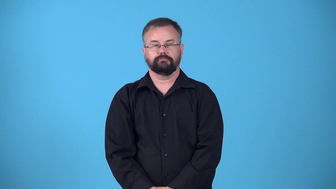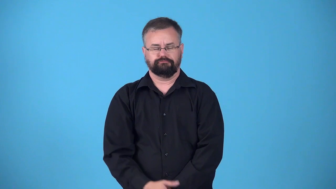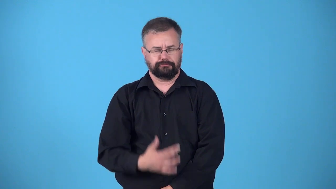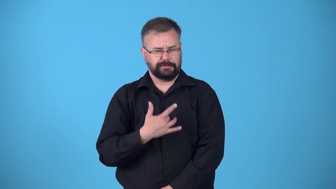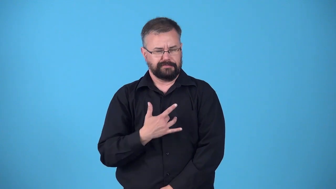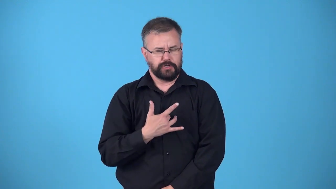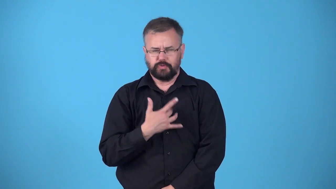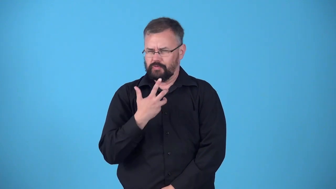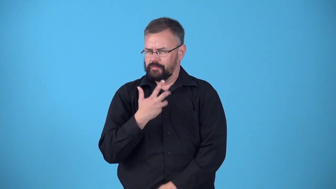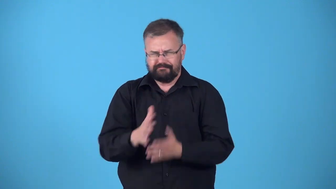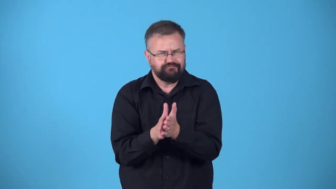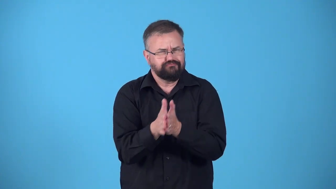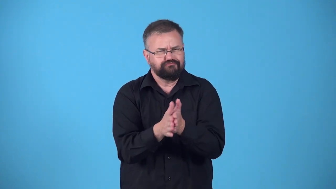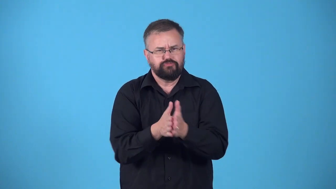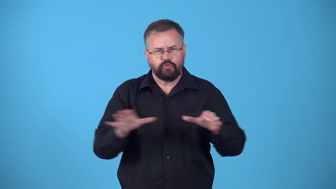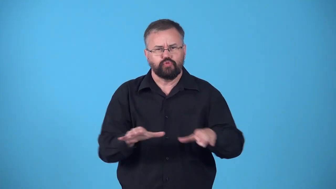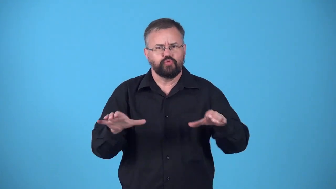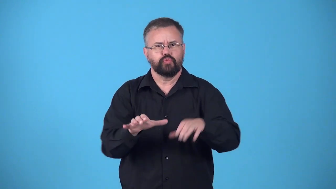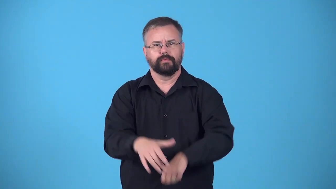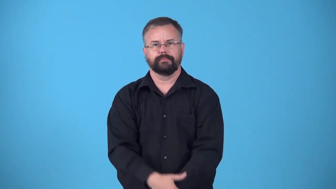drive